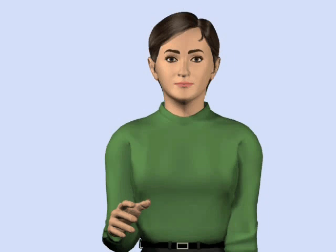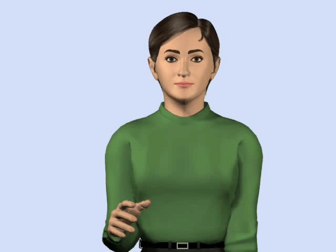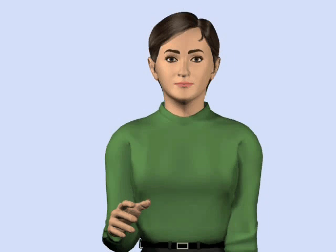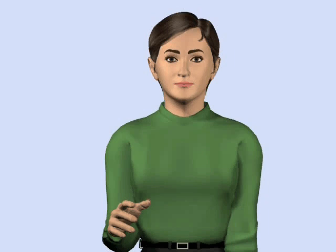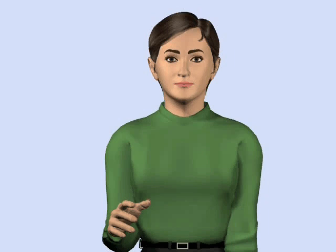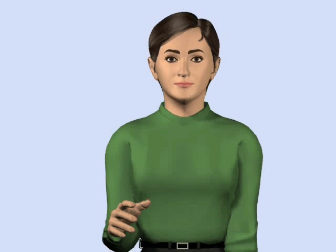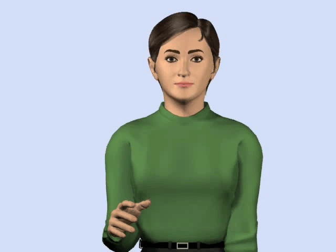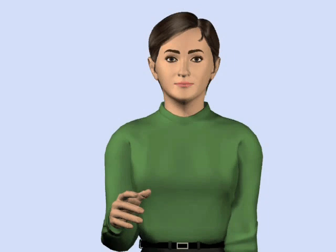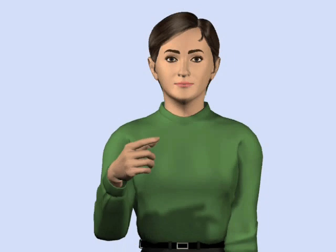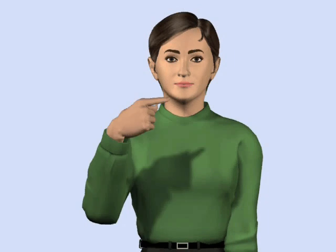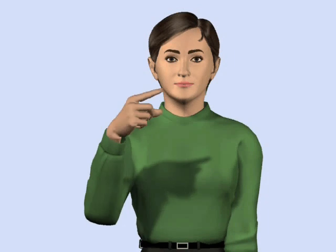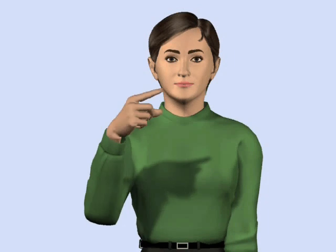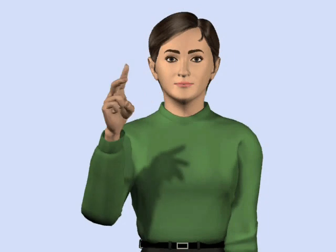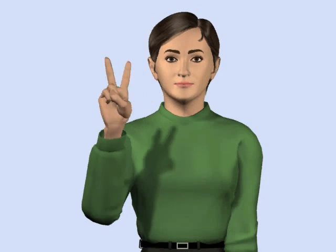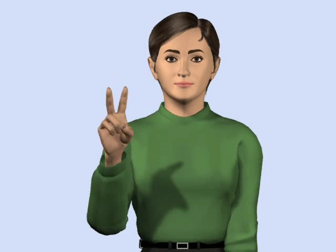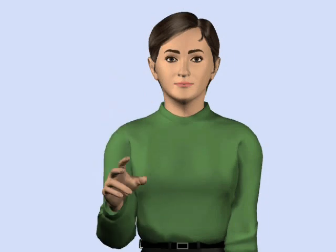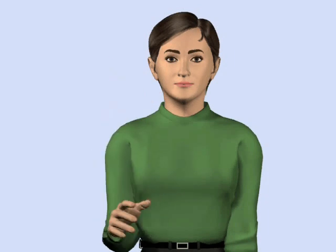Grand View,ID